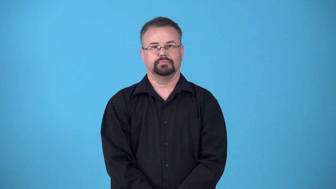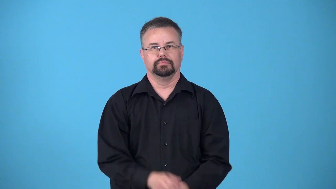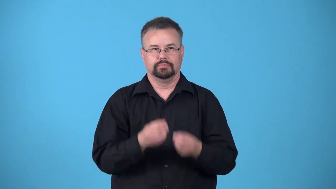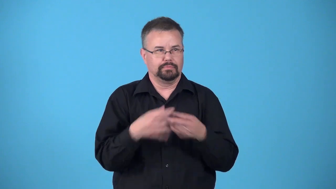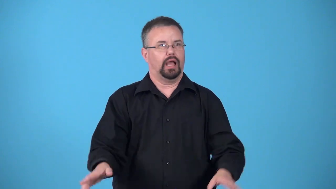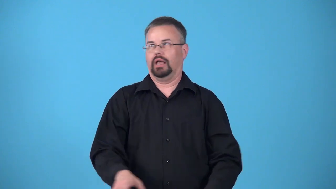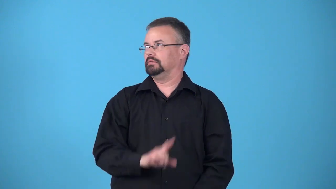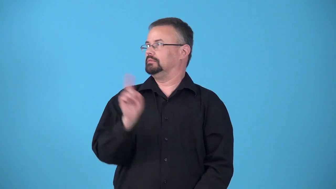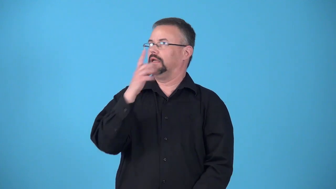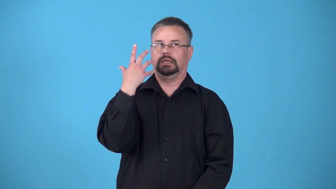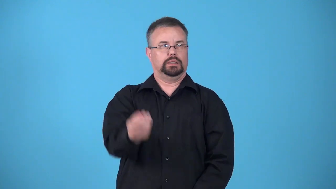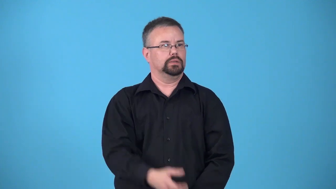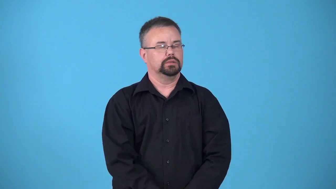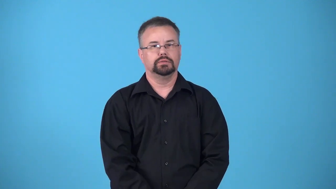like a lost dog in the high weeds